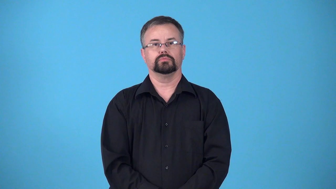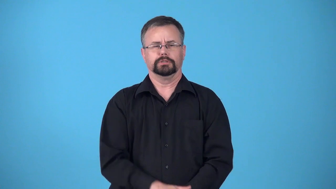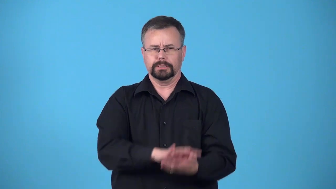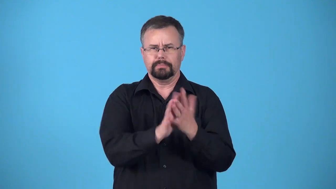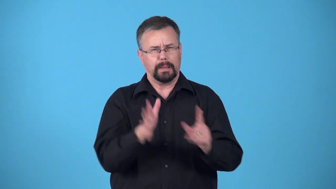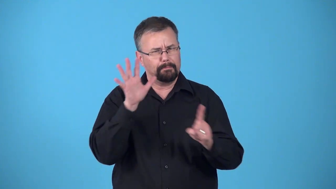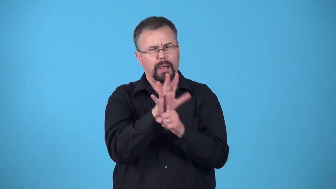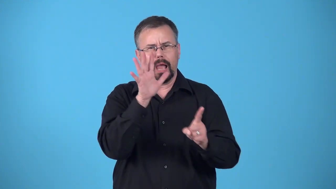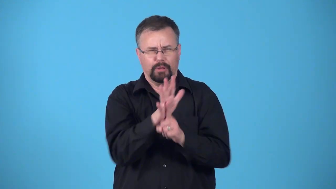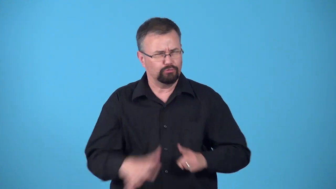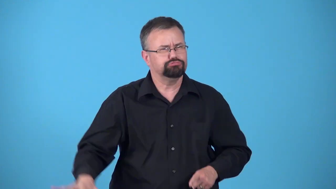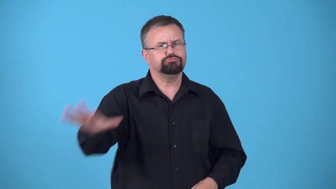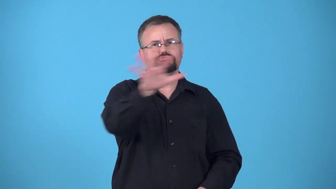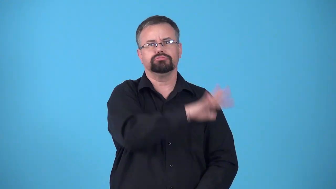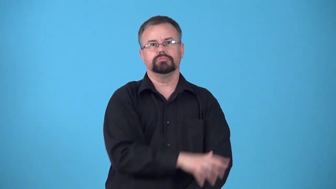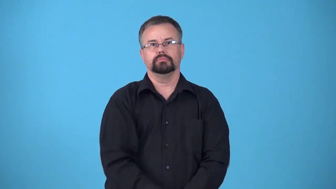take the world by storm